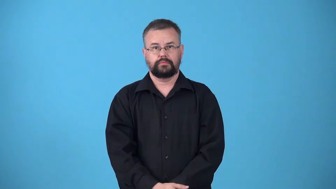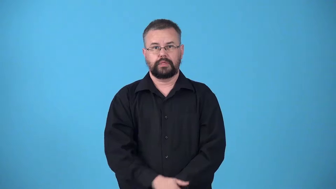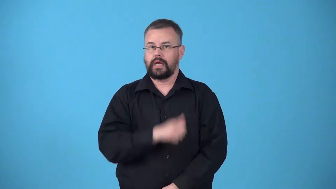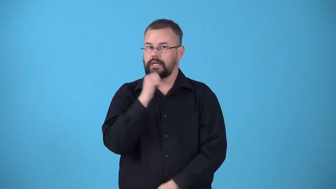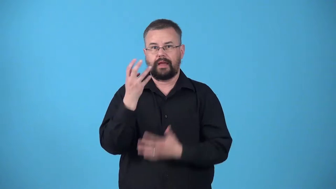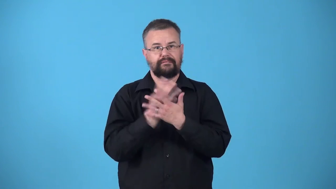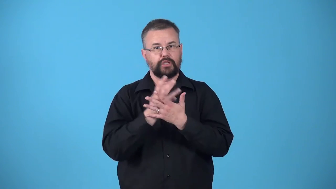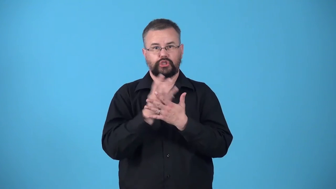unfiltered,unstrained